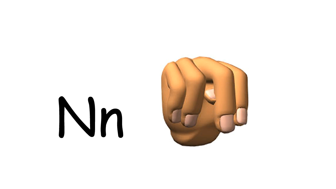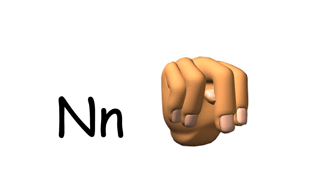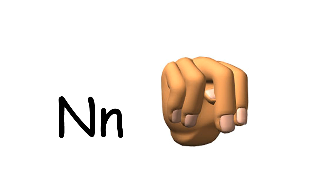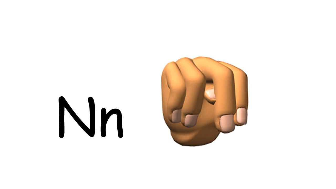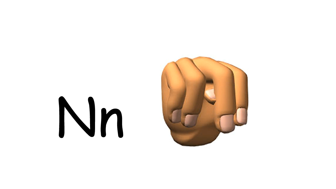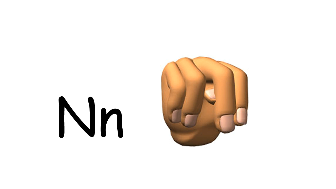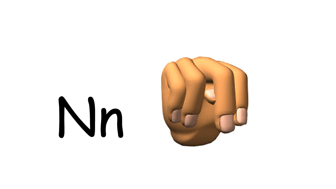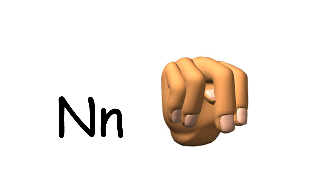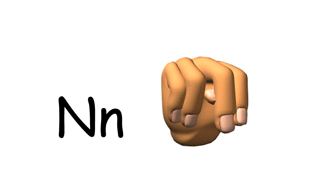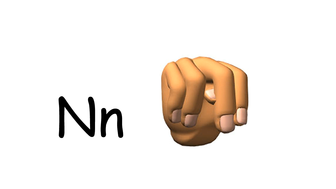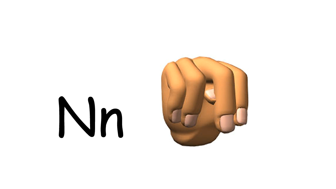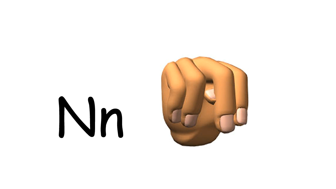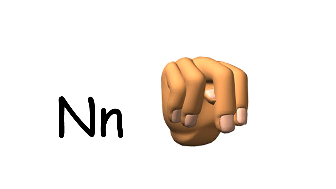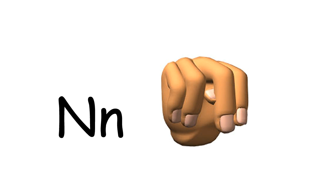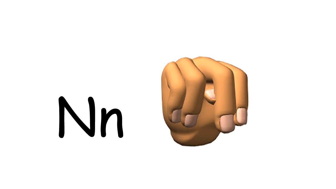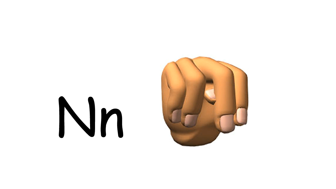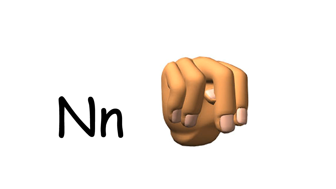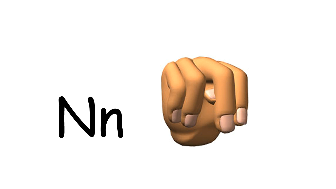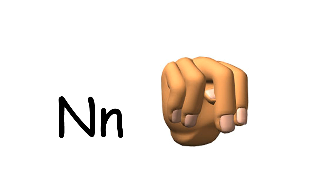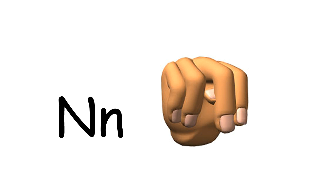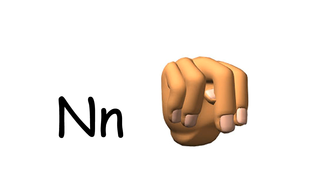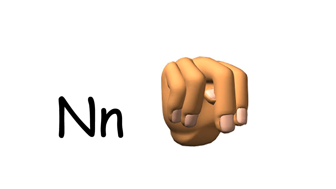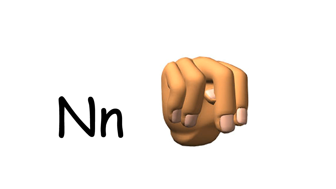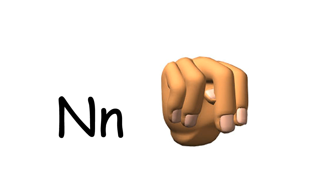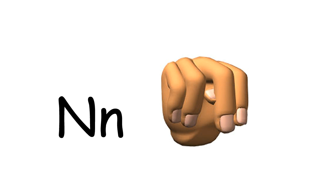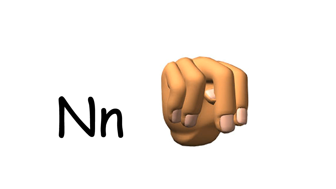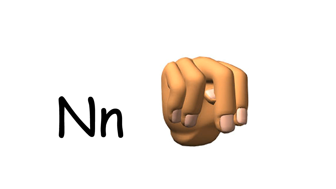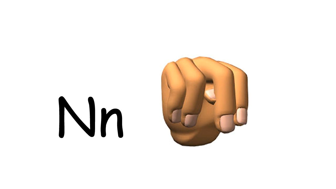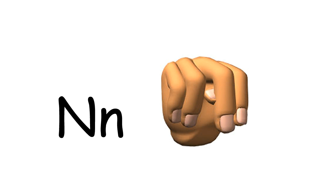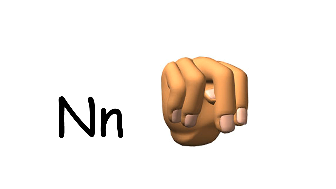n